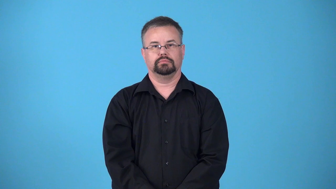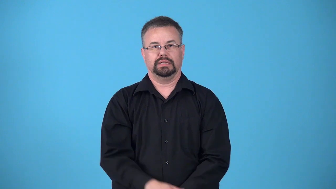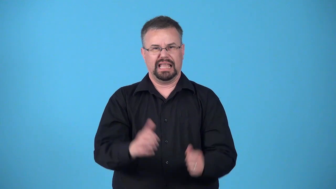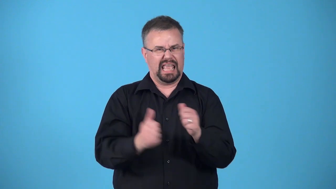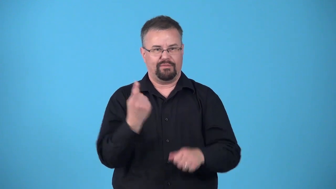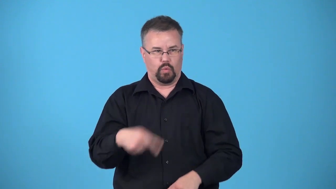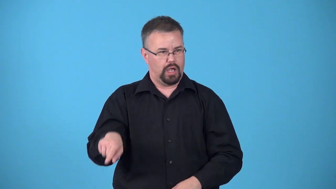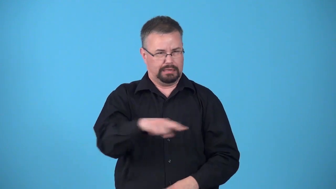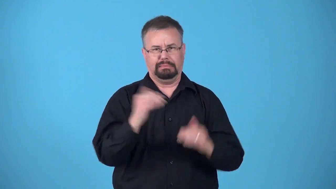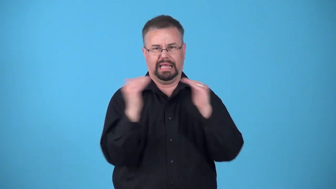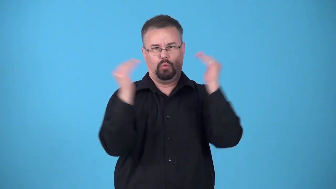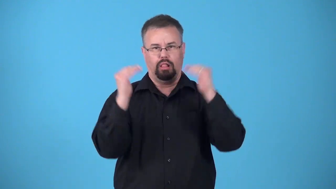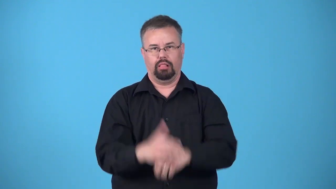level playing field